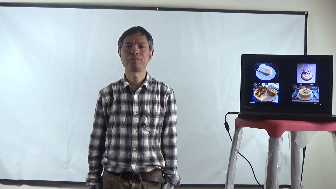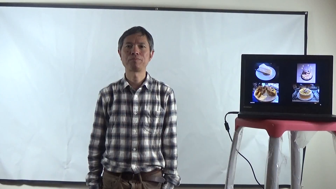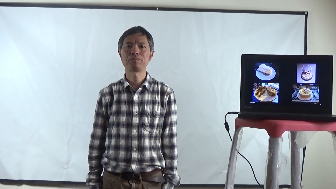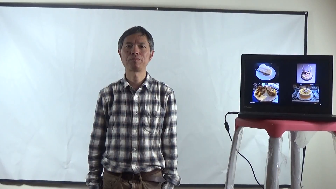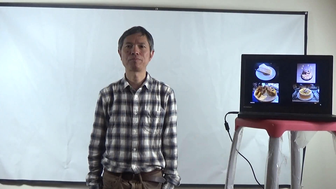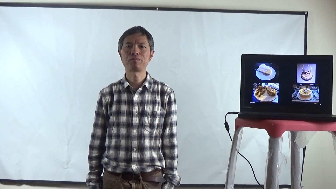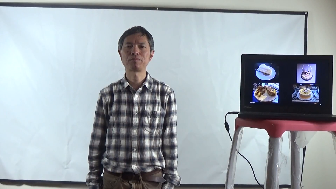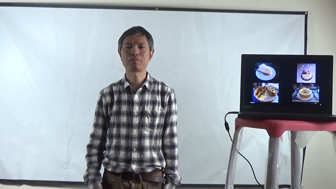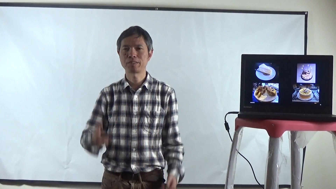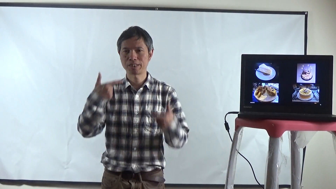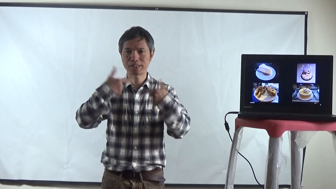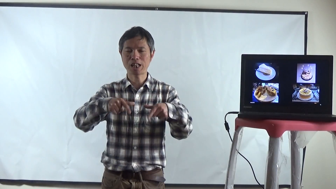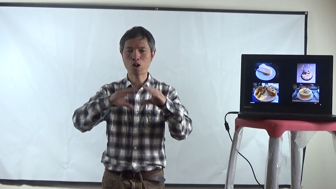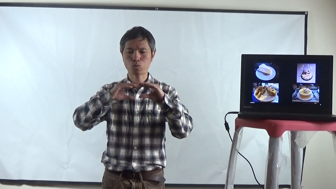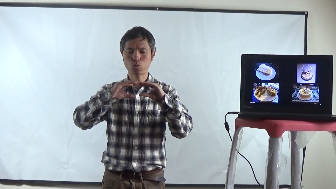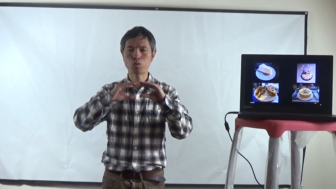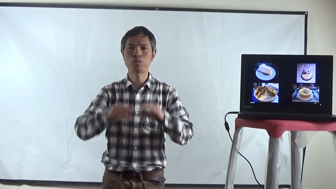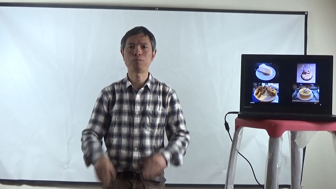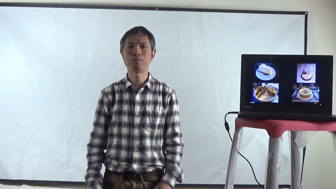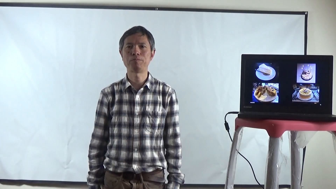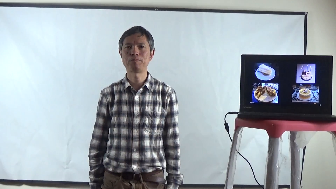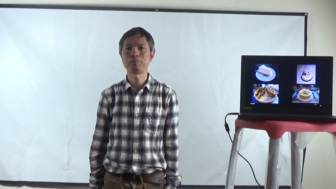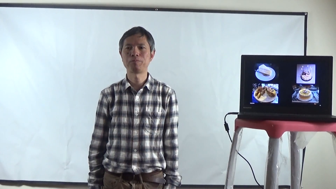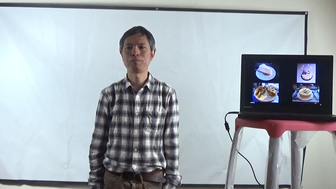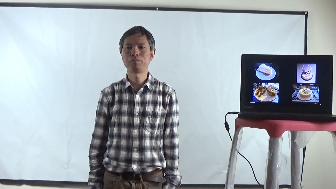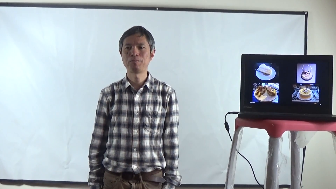cake